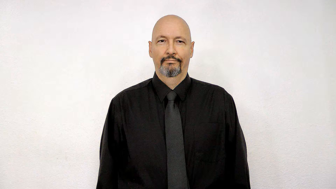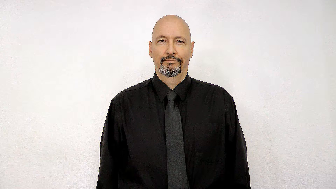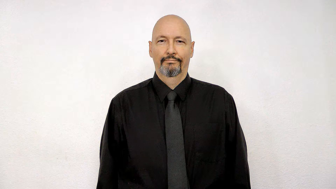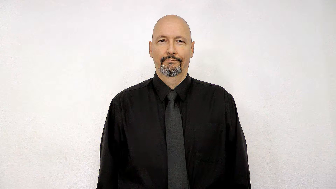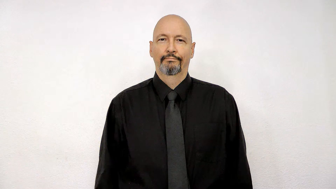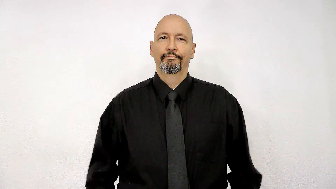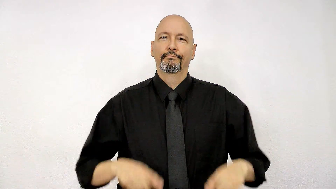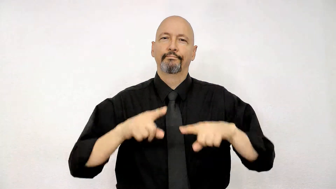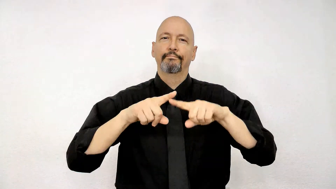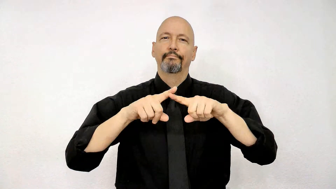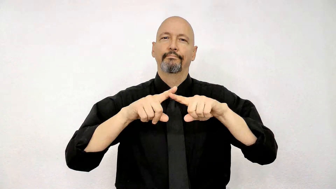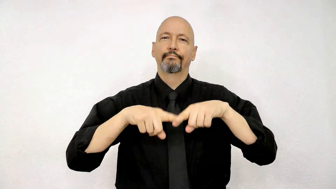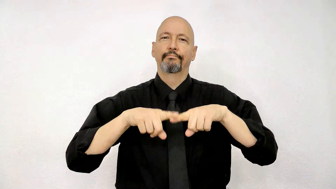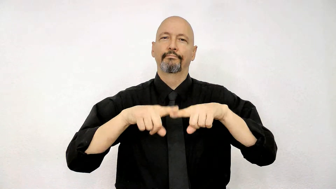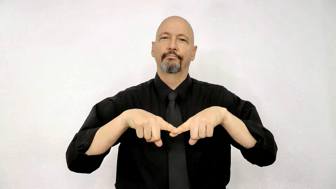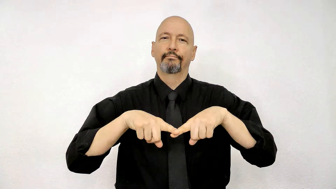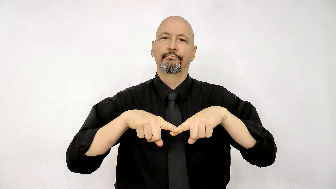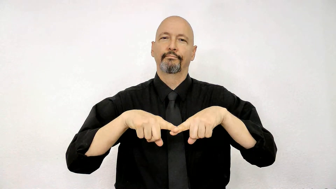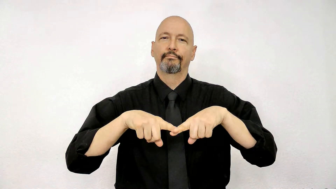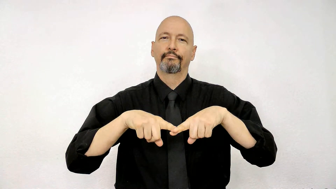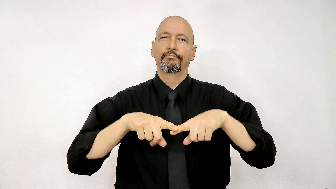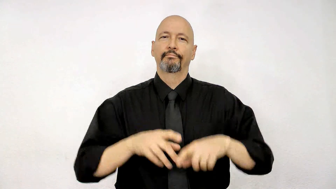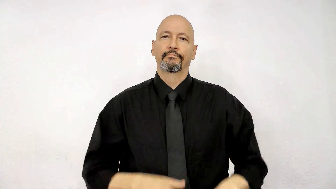depend